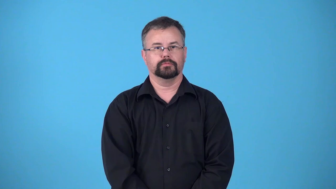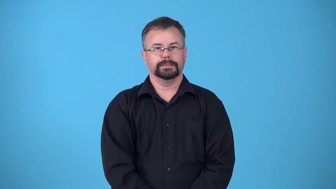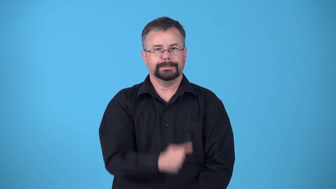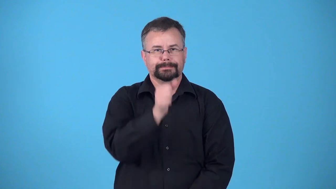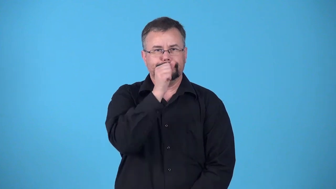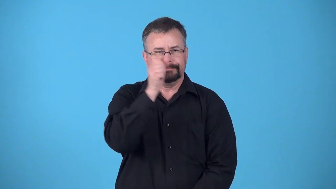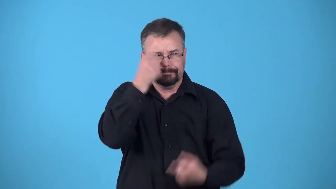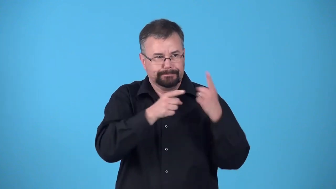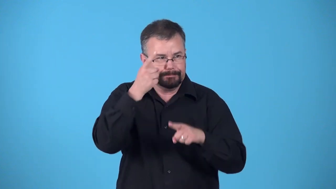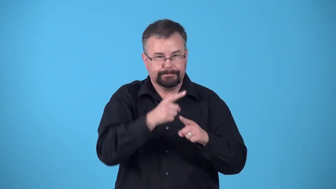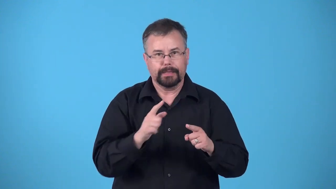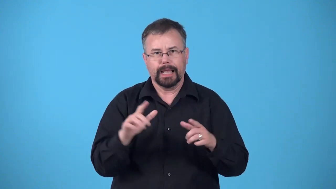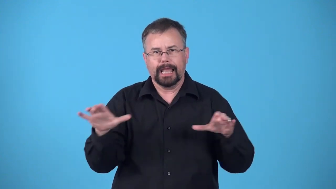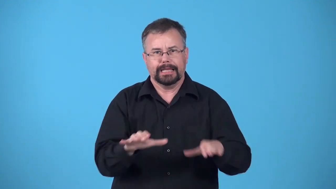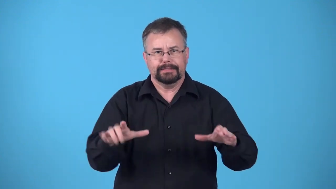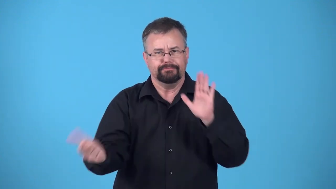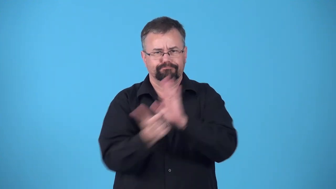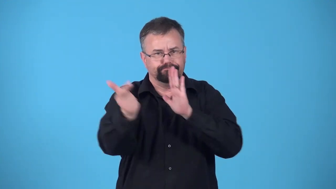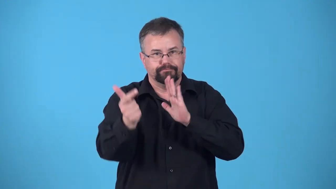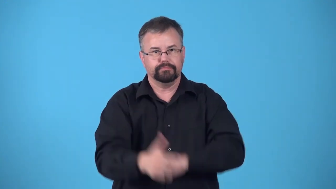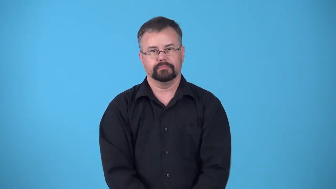confederacy